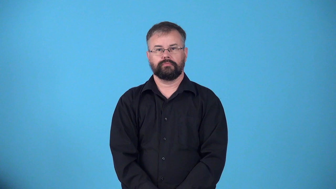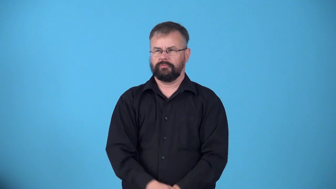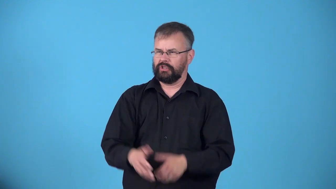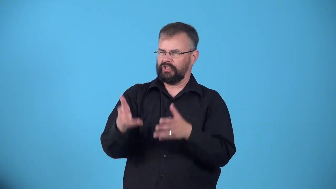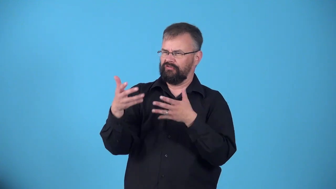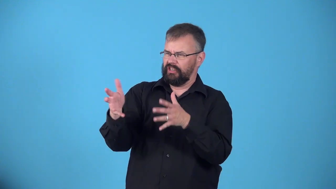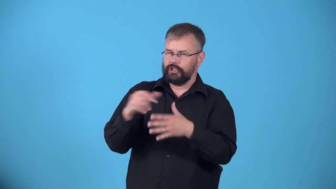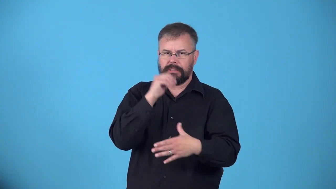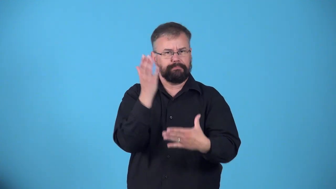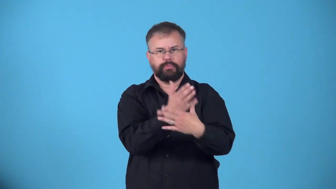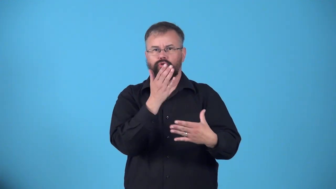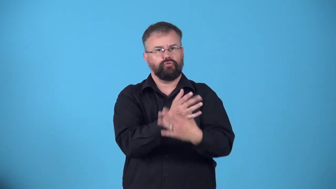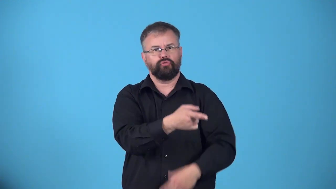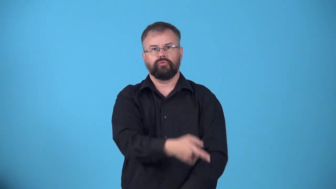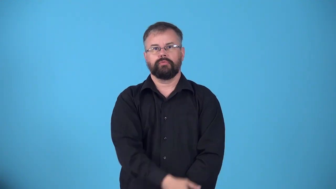lay off